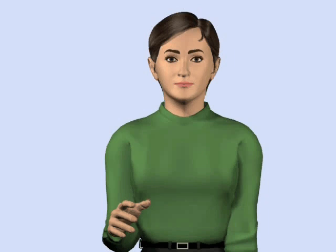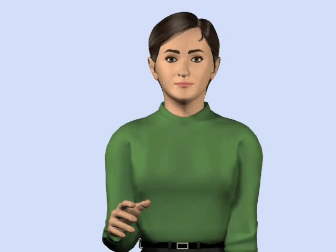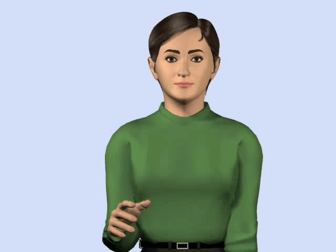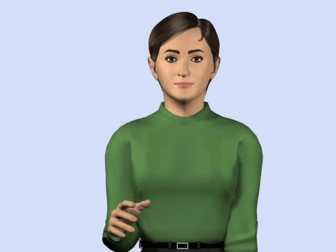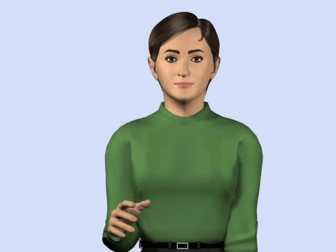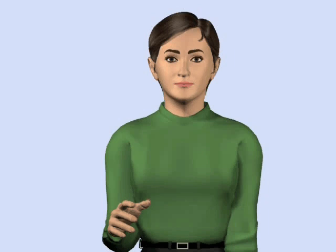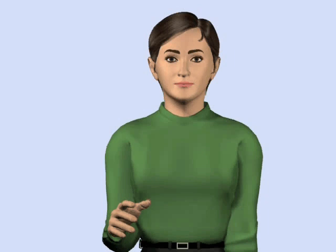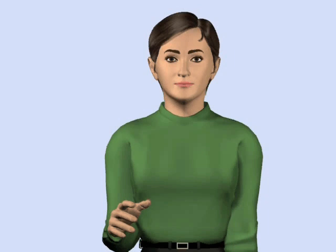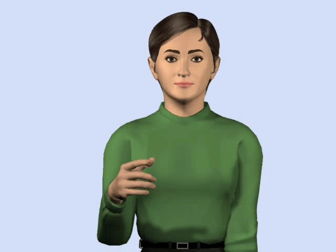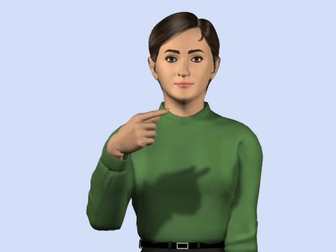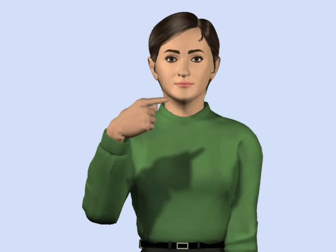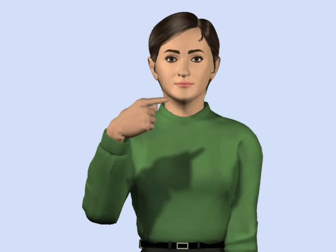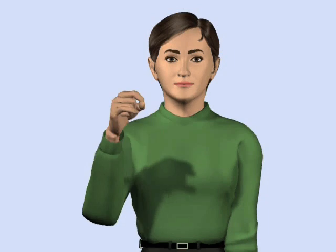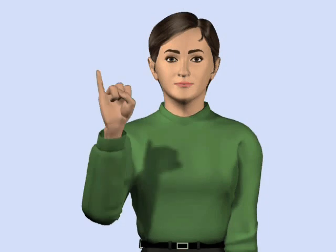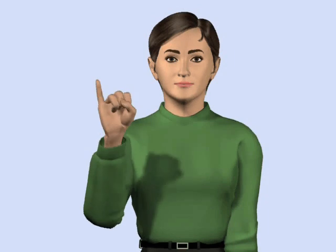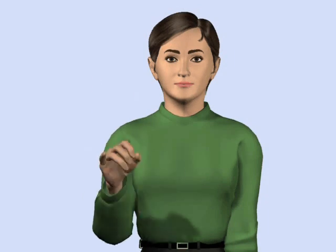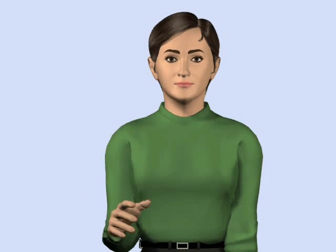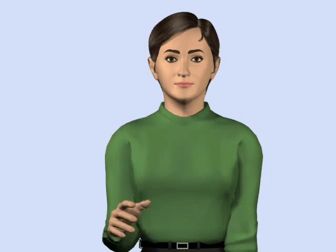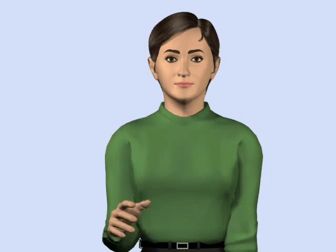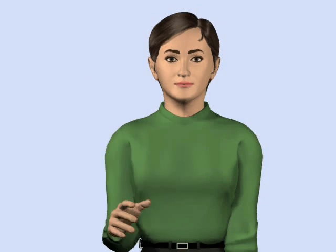Grand Island,NE